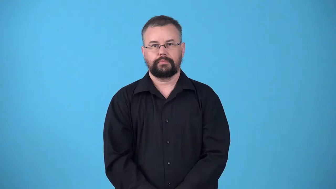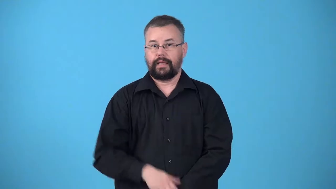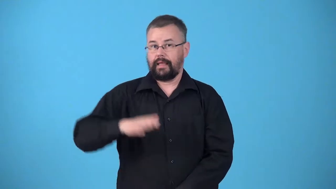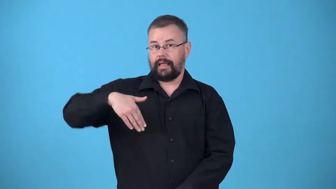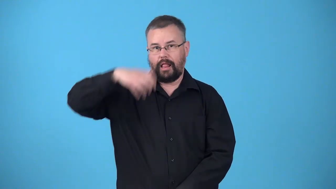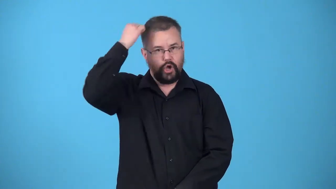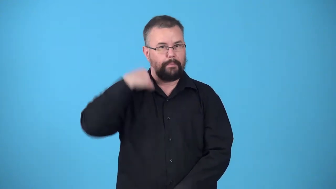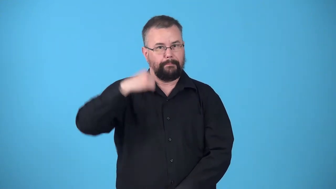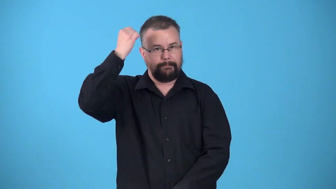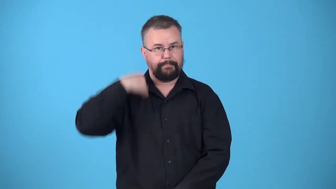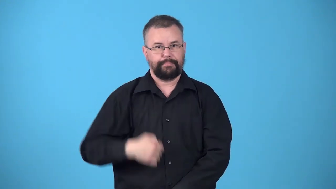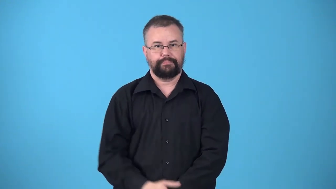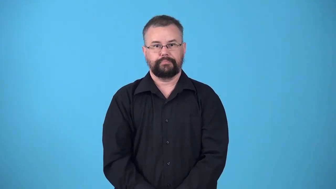uncombed